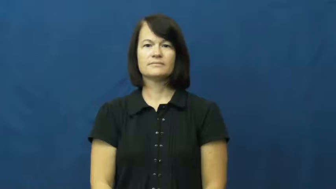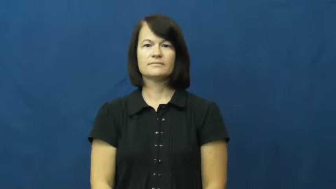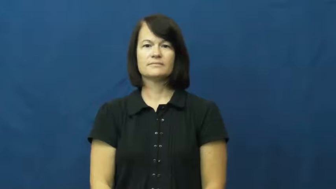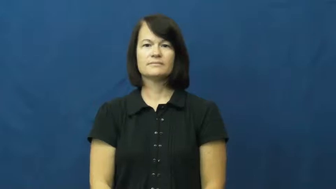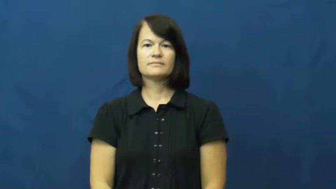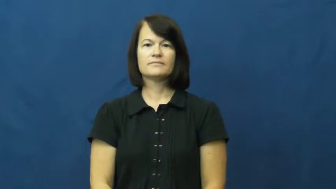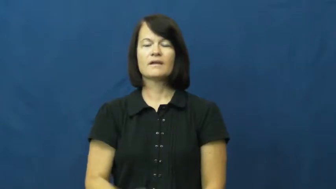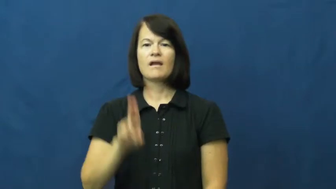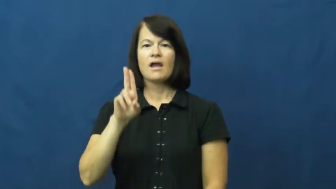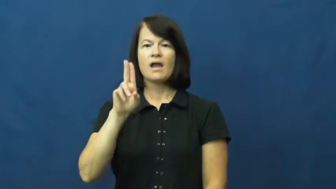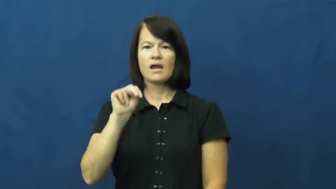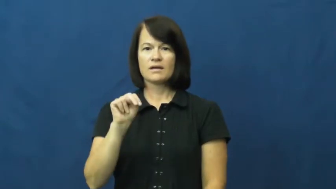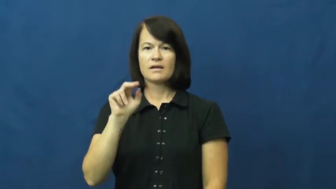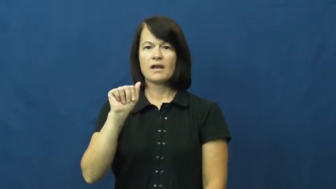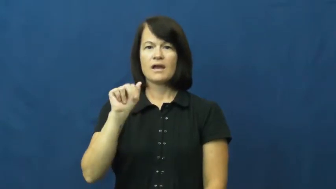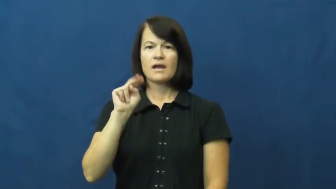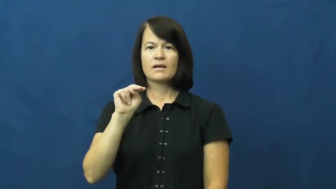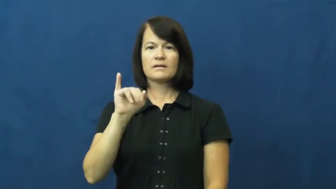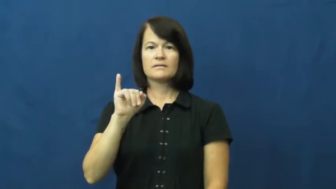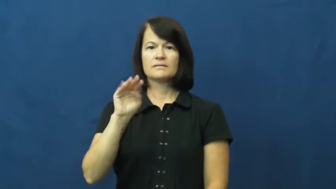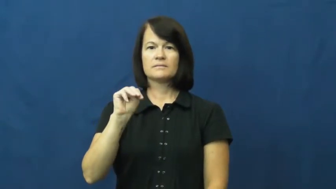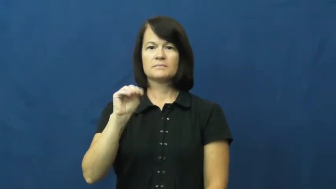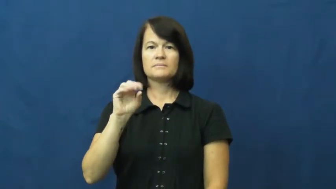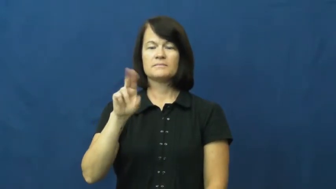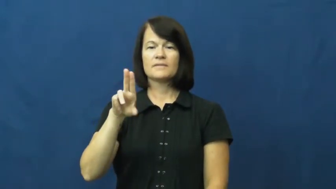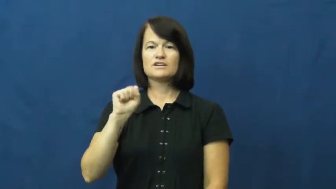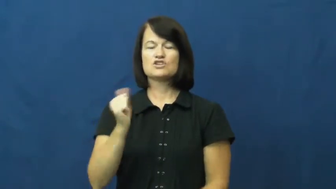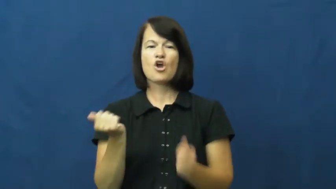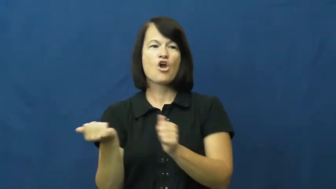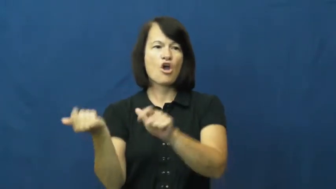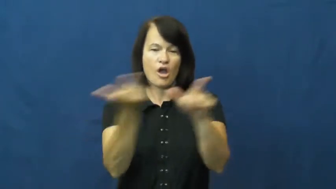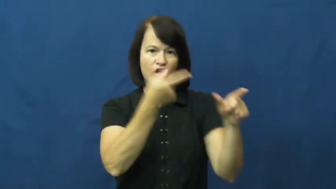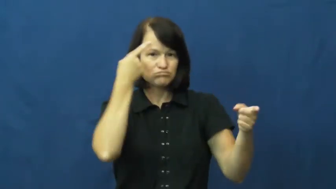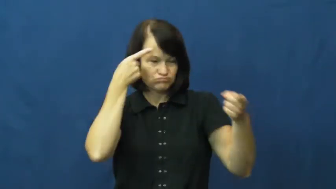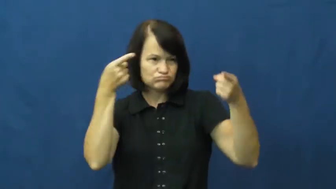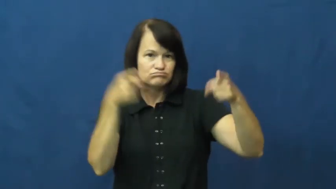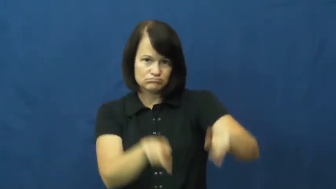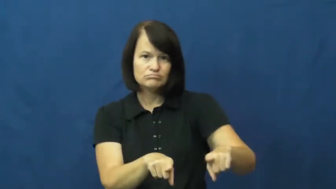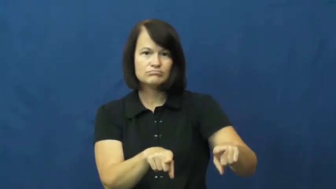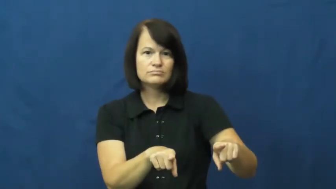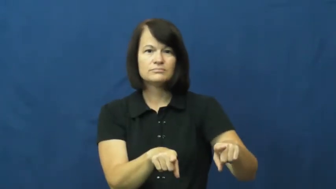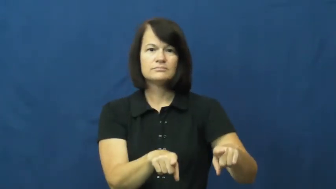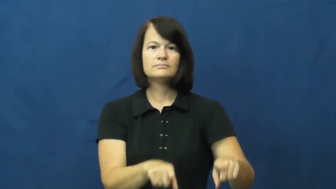unanimous,unanimity